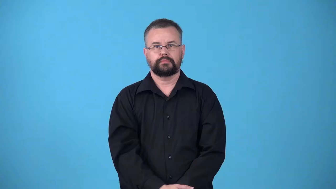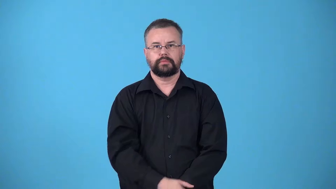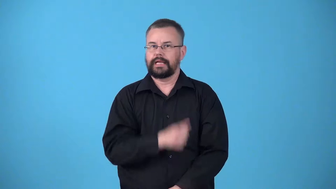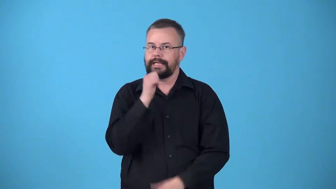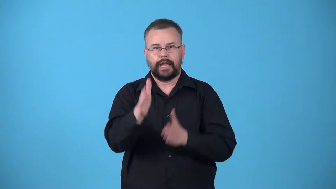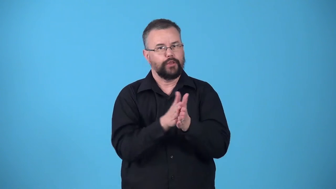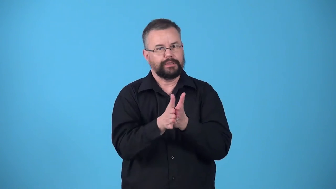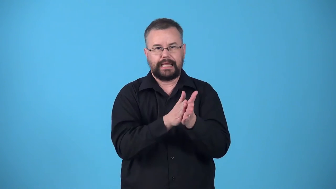unenthusiastic